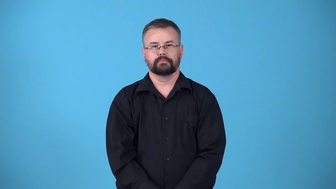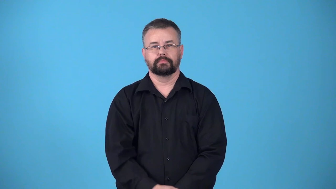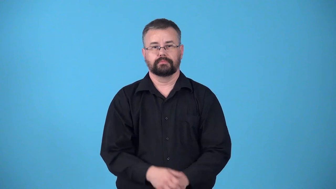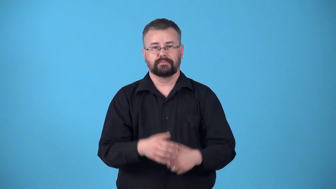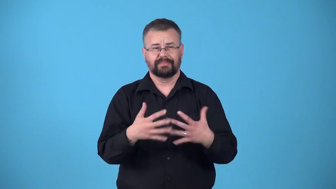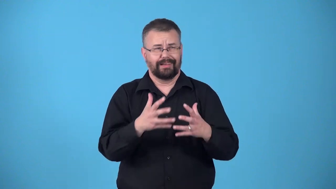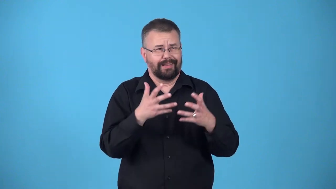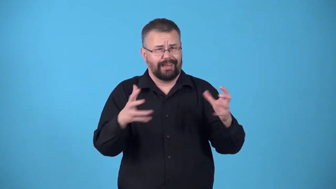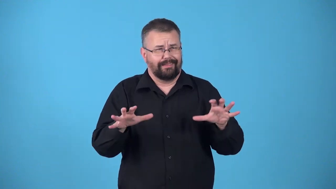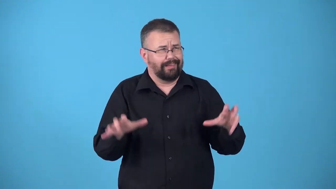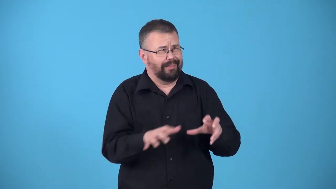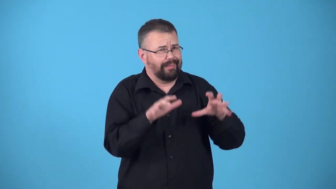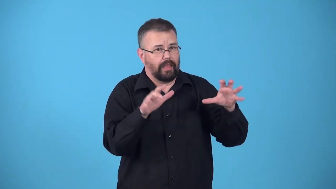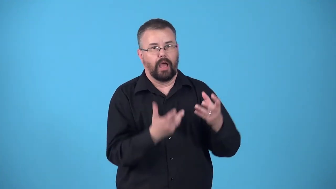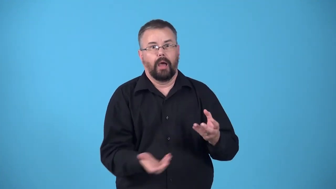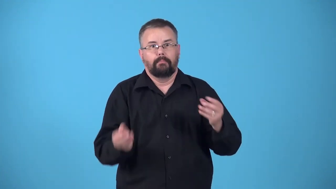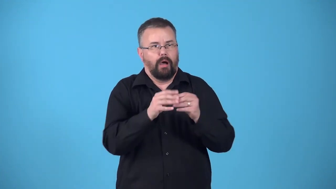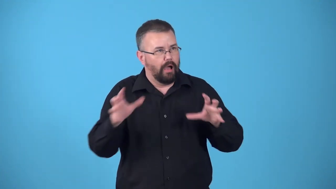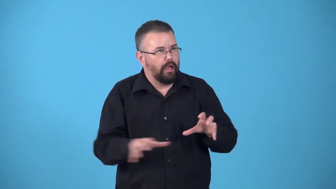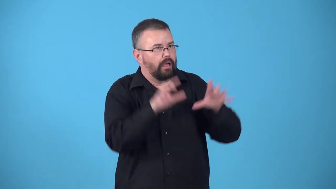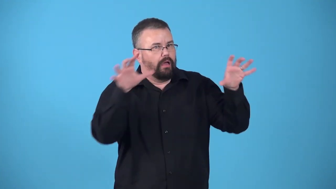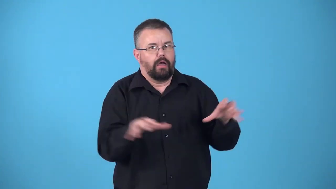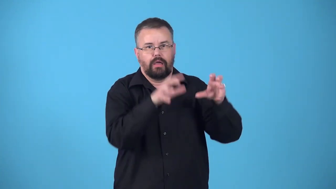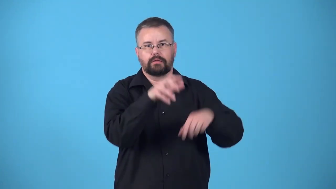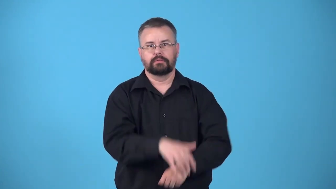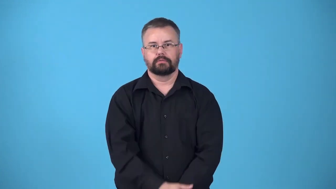gild the lily